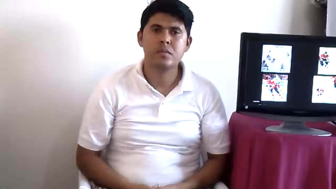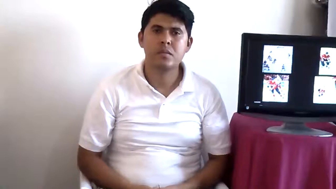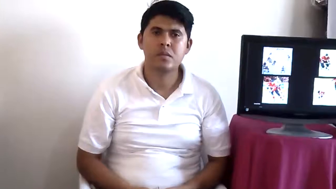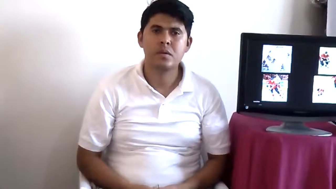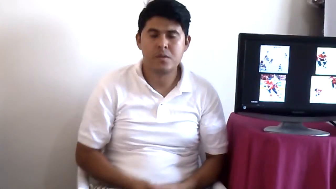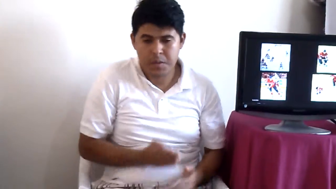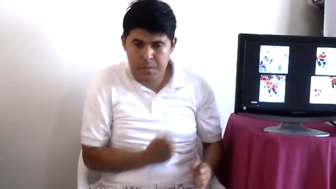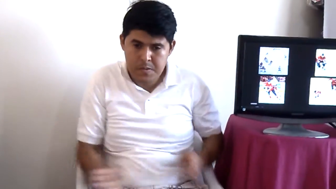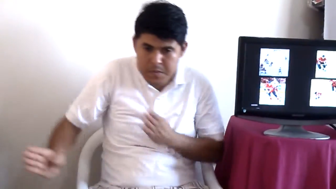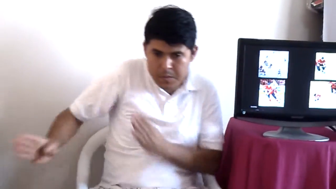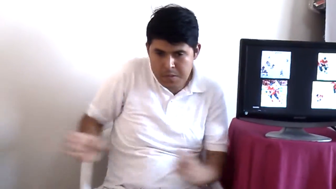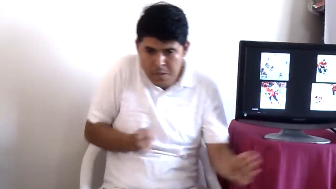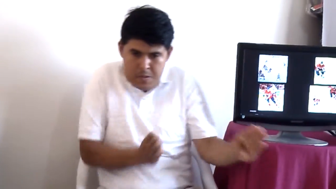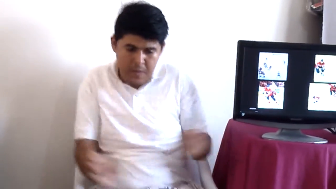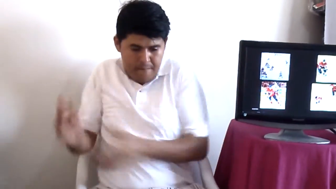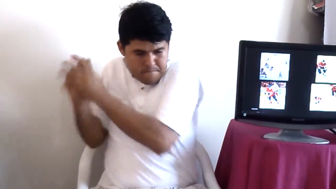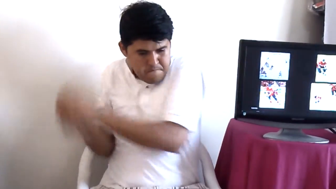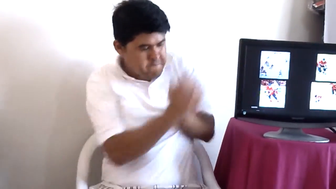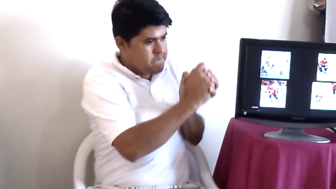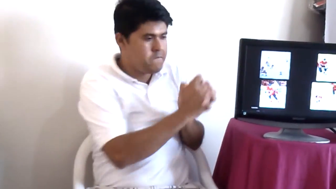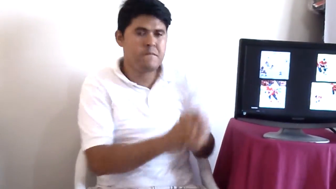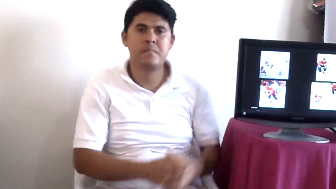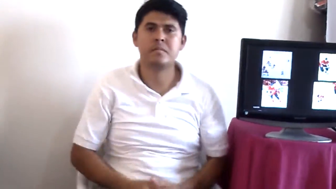icehockey